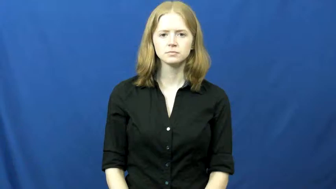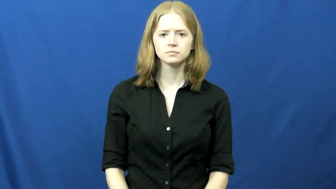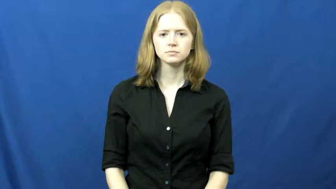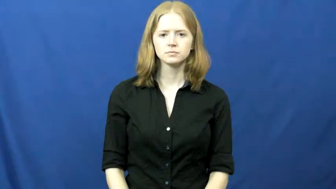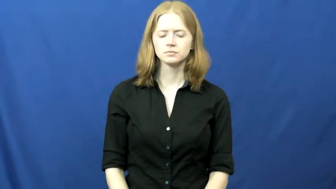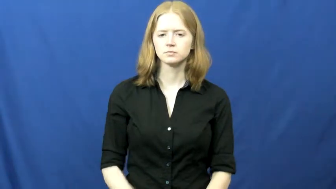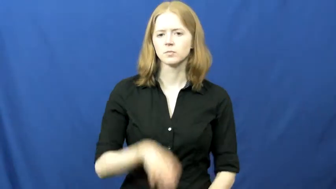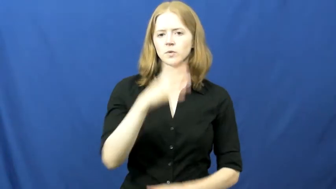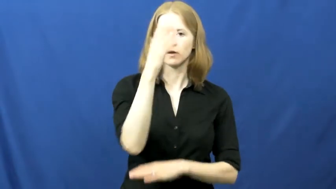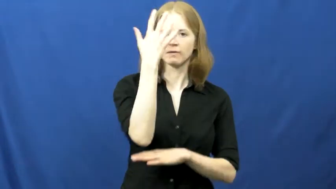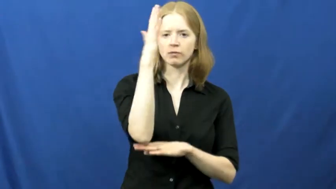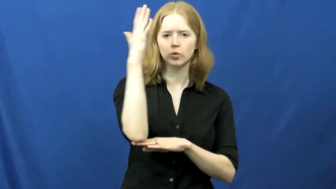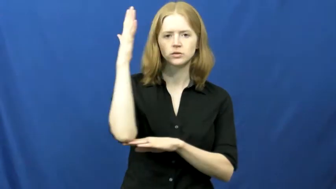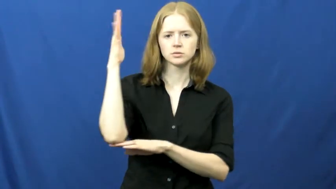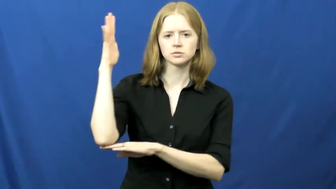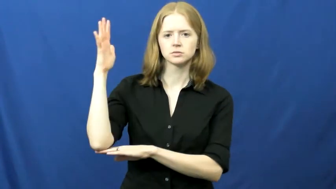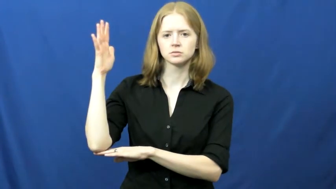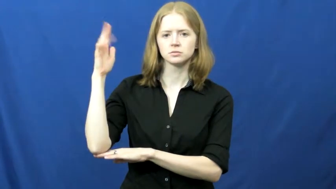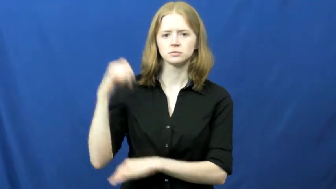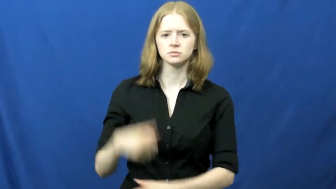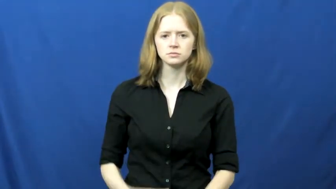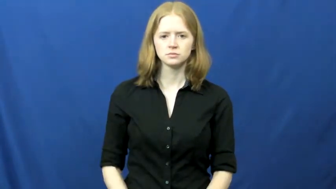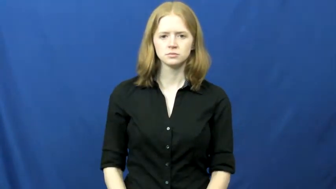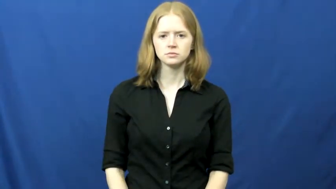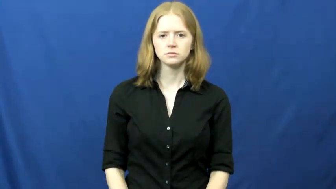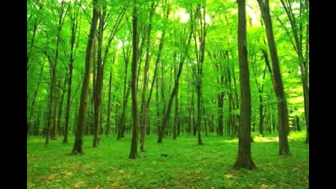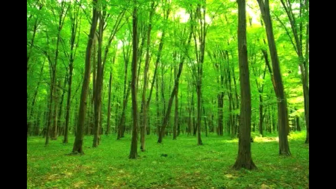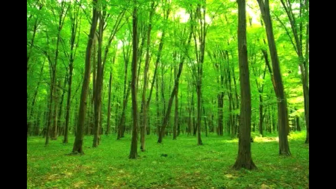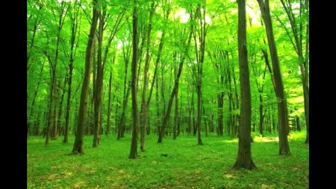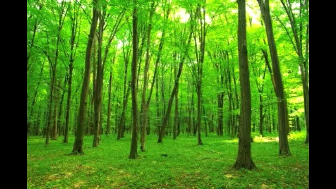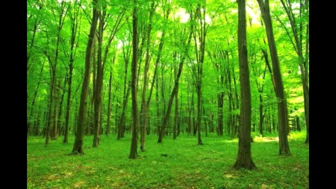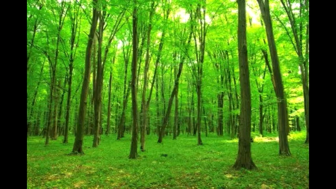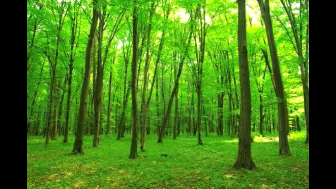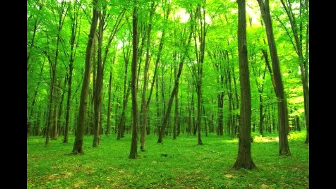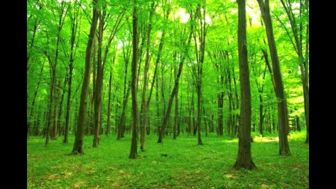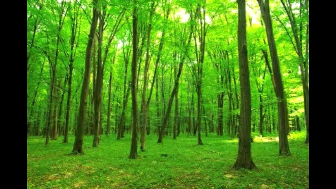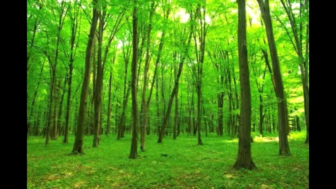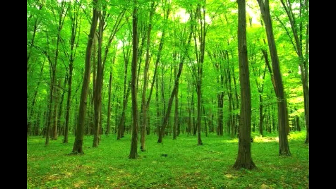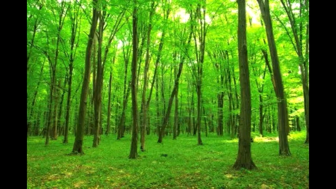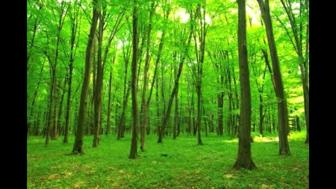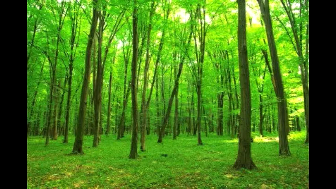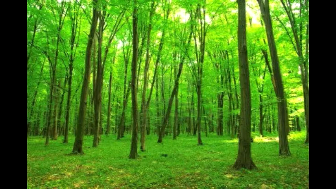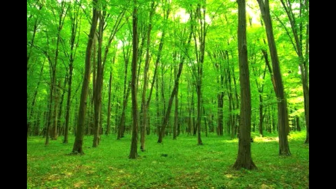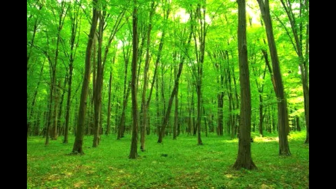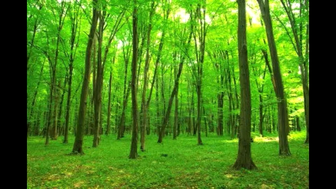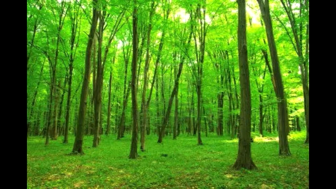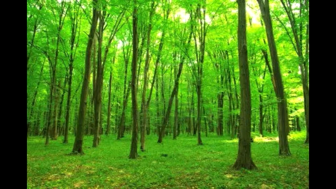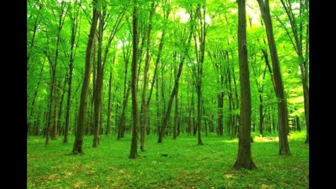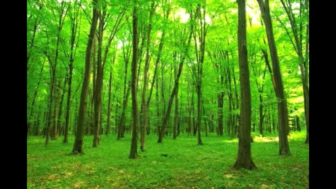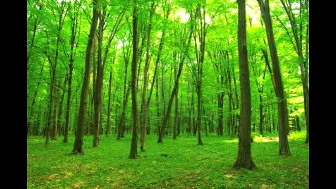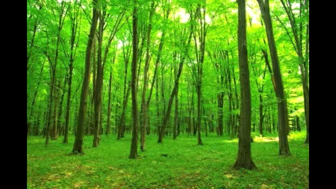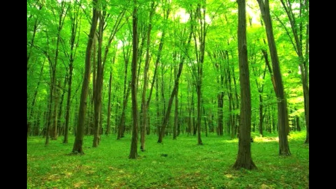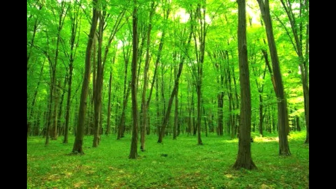forest,woodland,woods,backwoods,greenwood,outdoors,sylvan,woody,arboreous